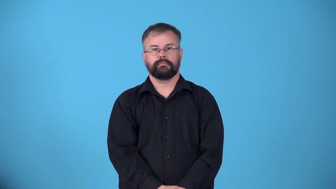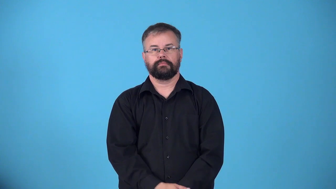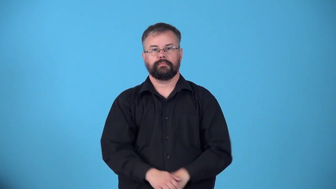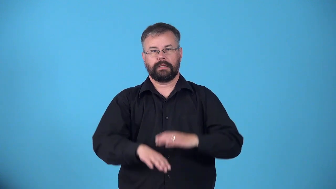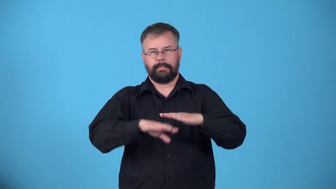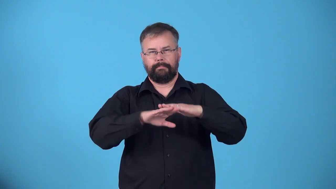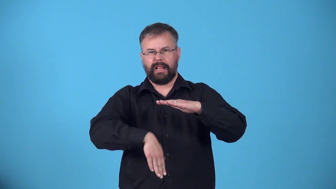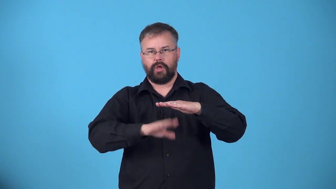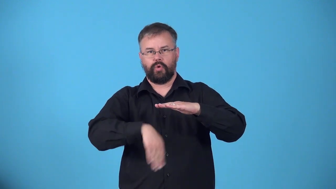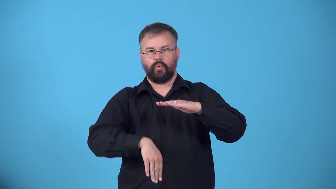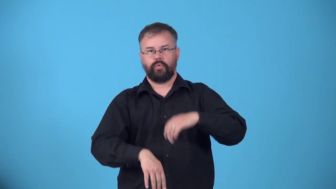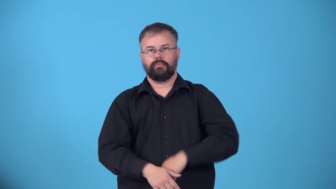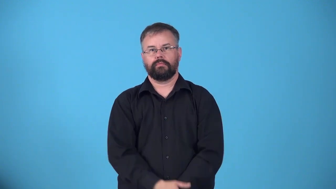below